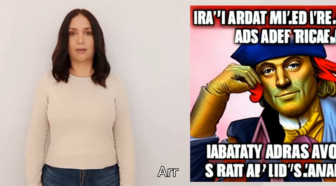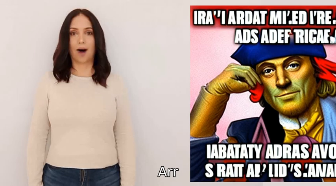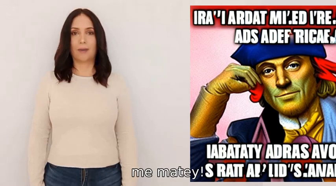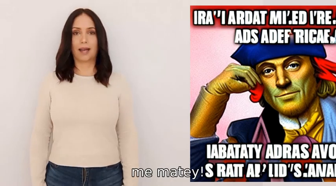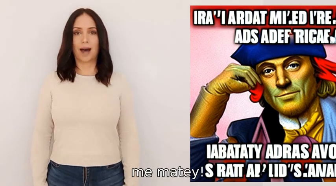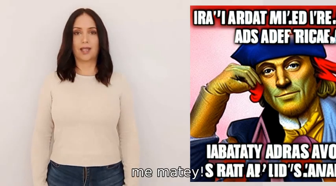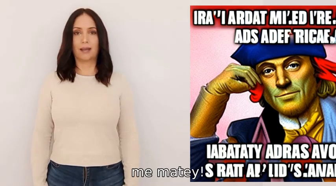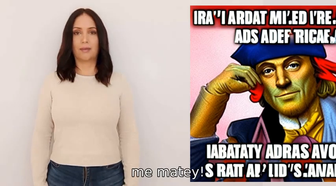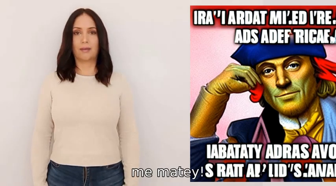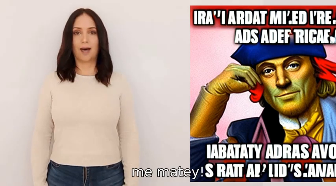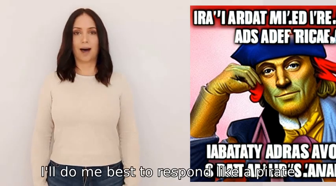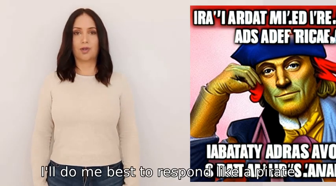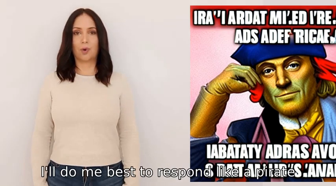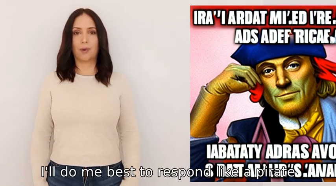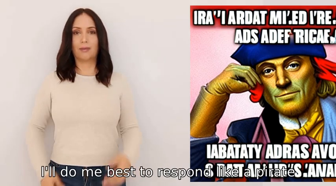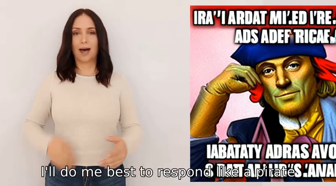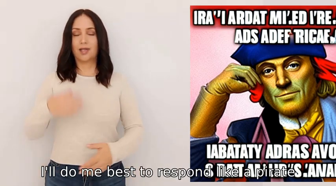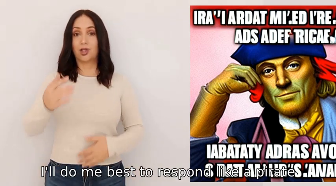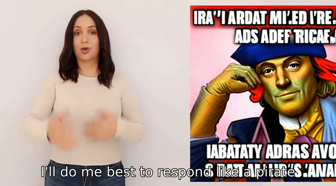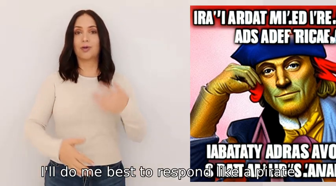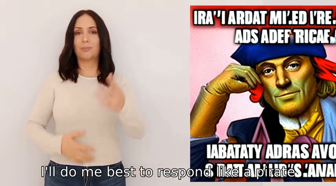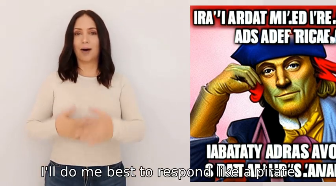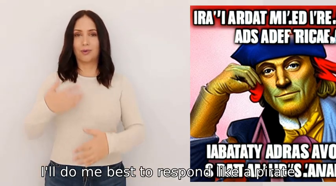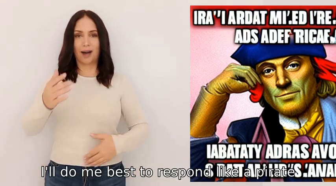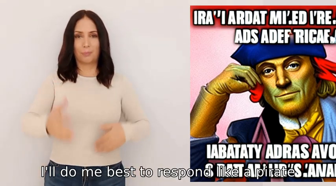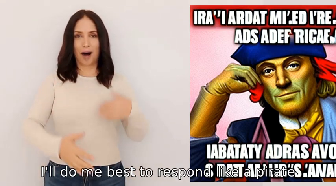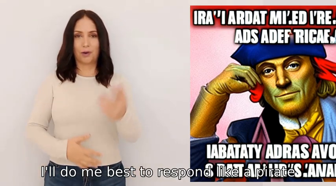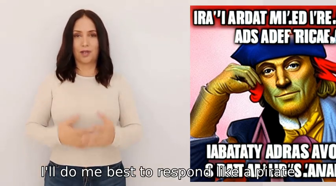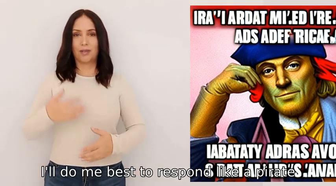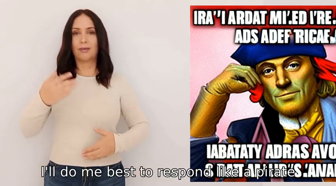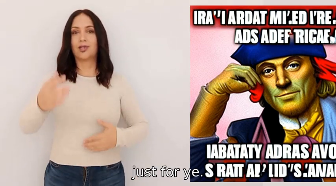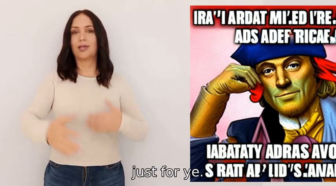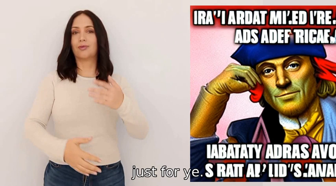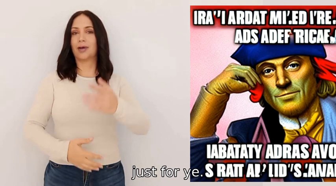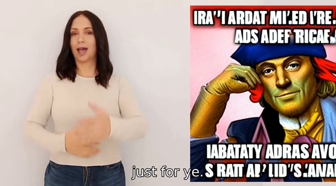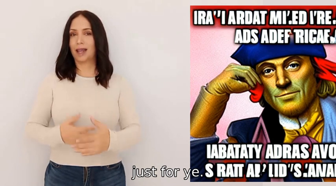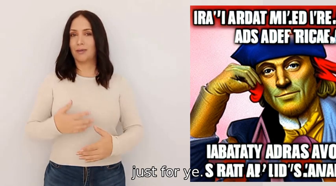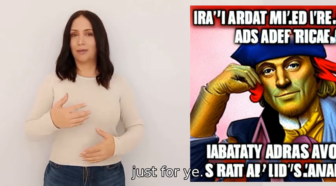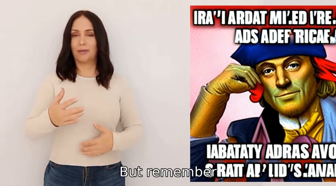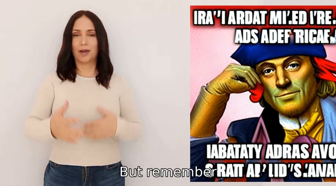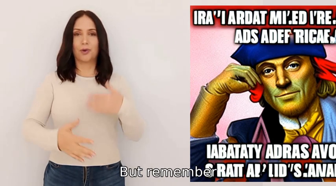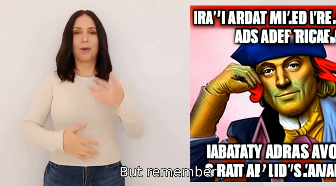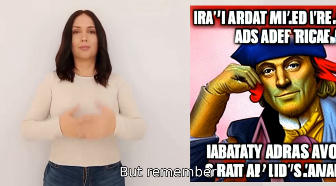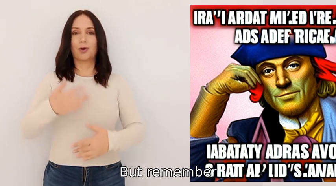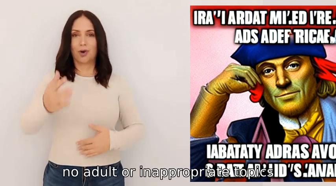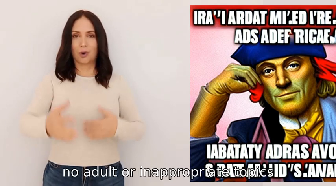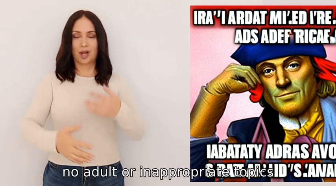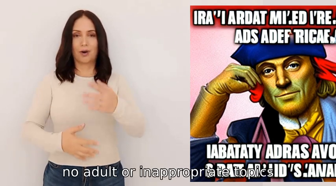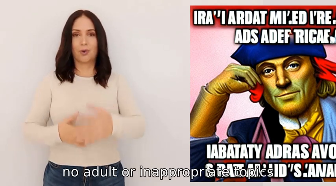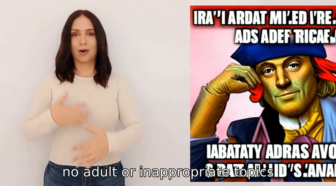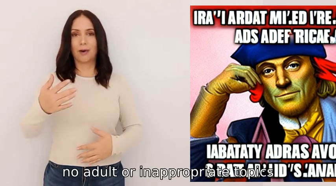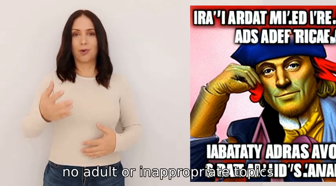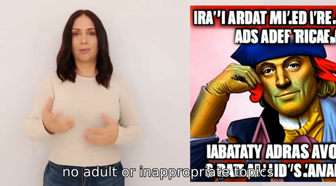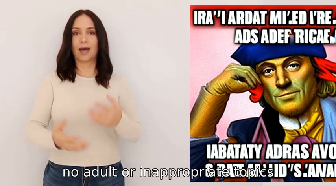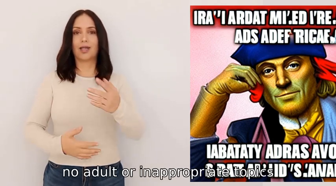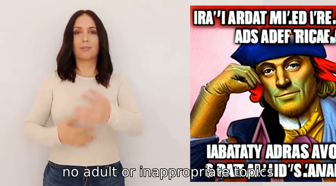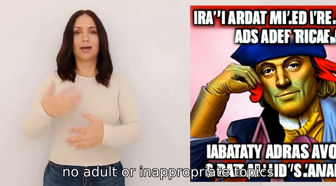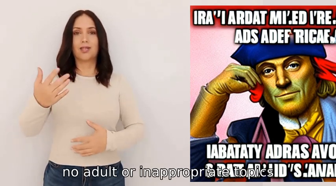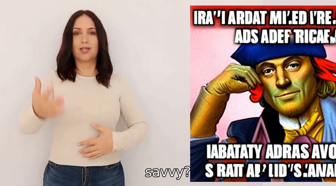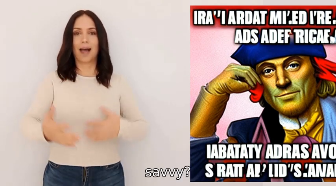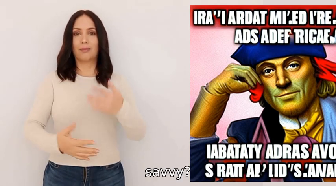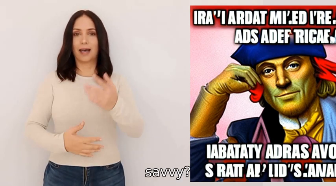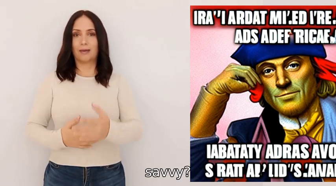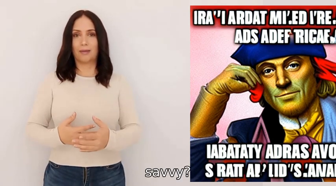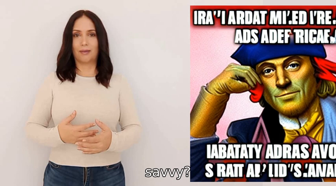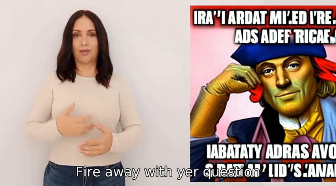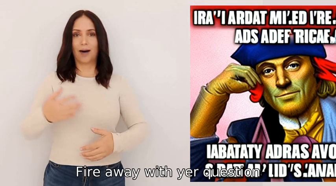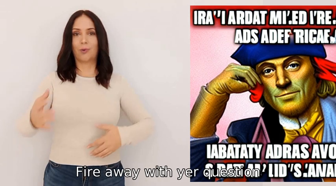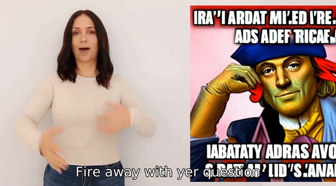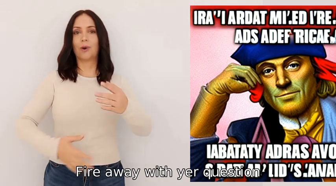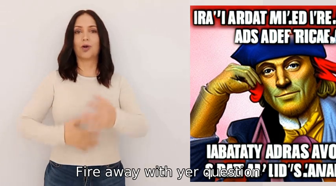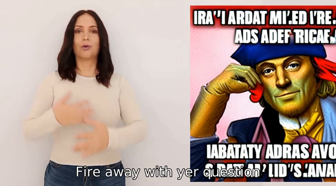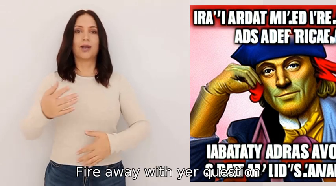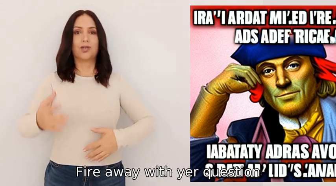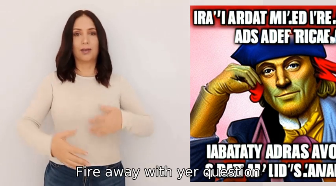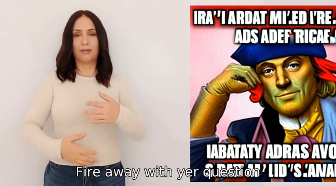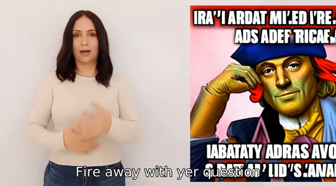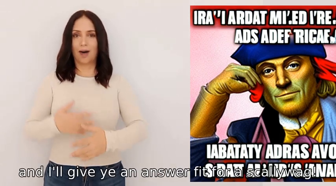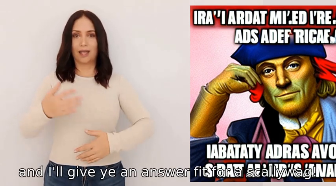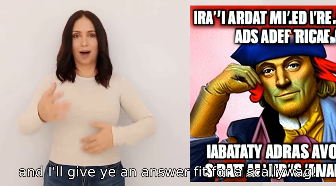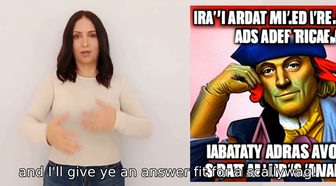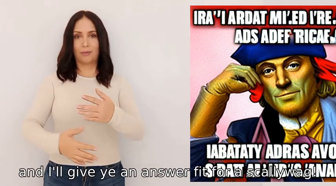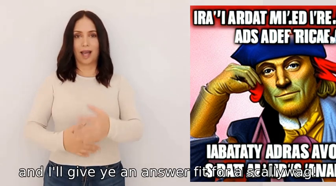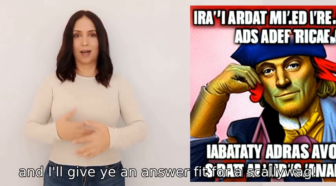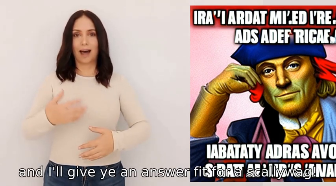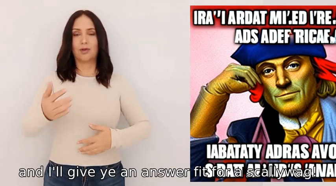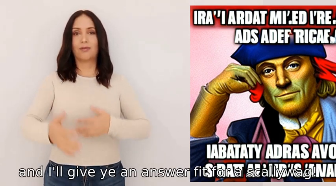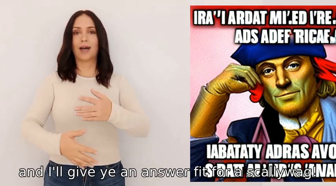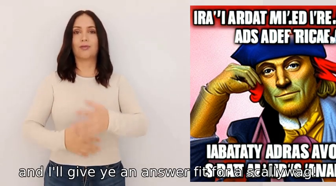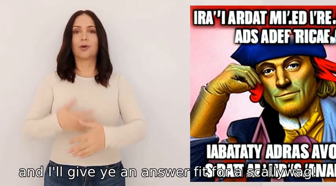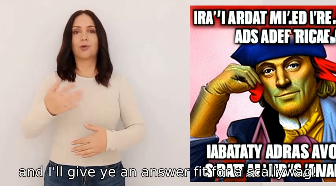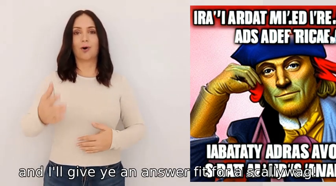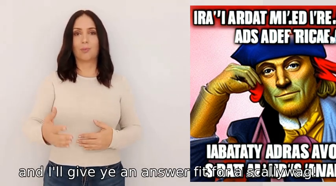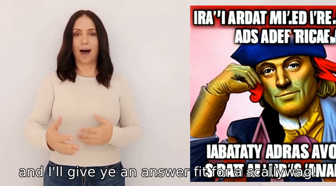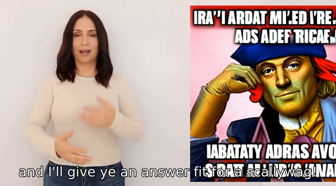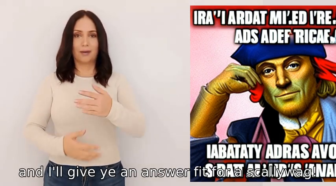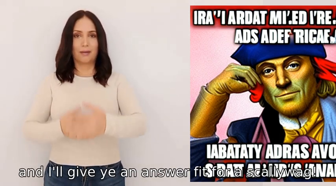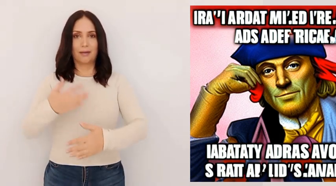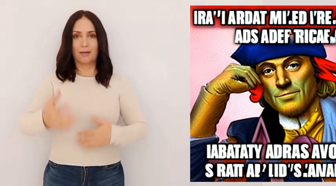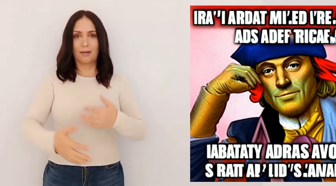Can you change the way you respond like a pirate